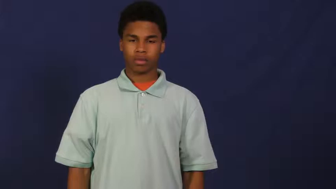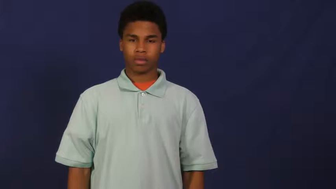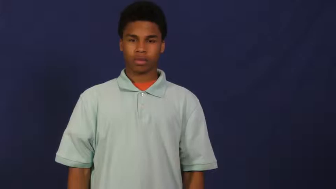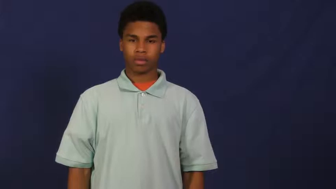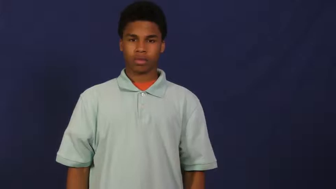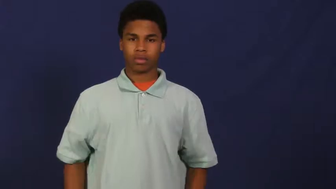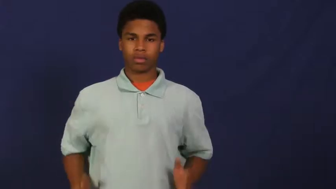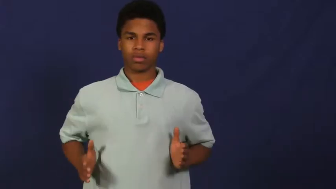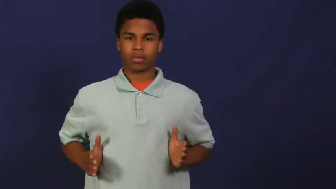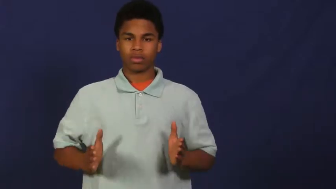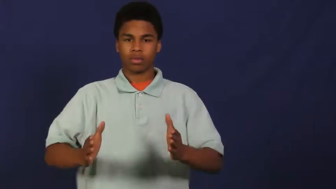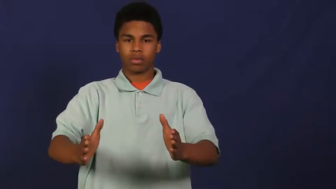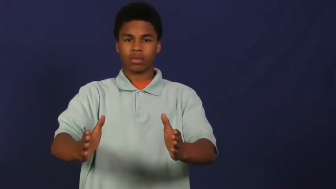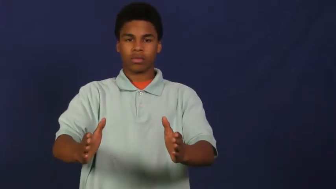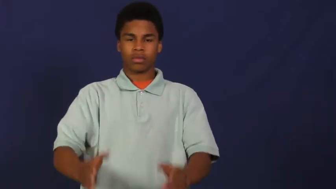technique